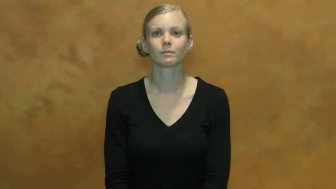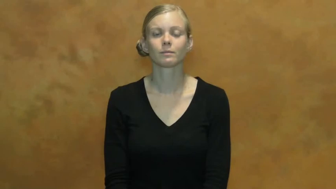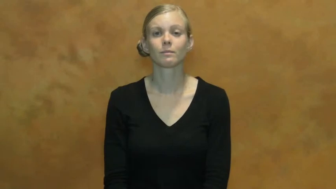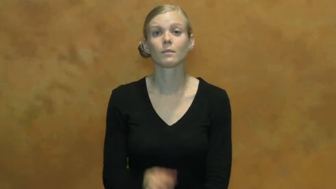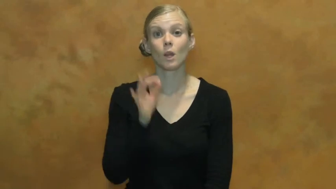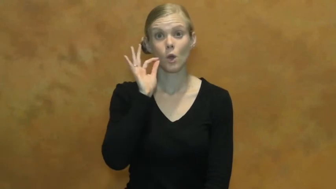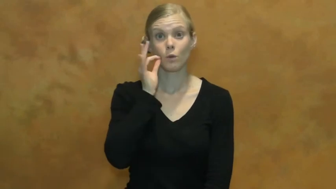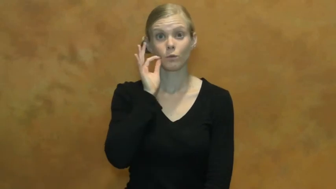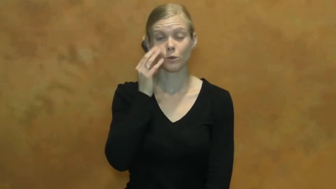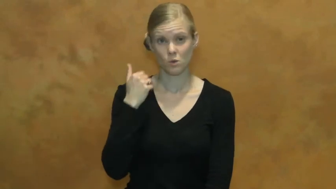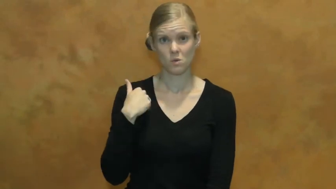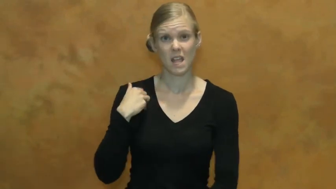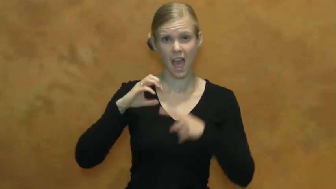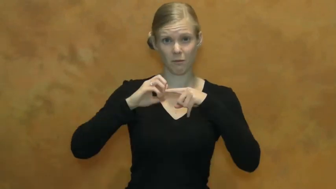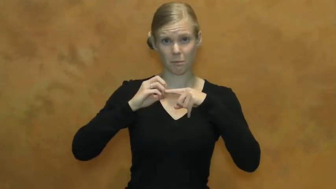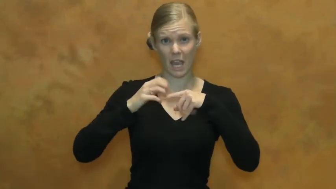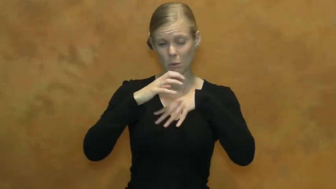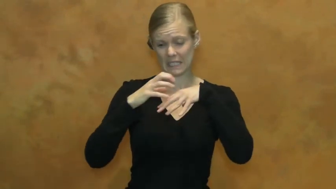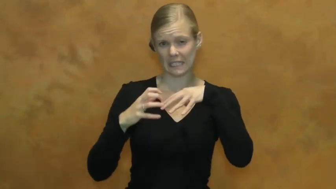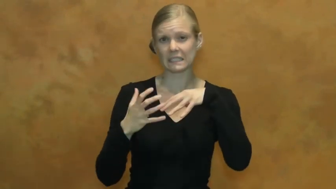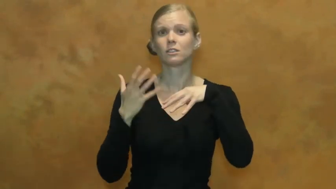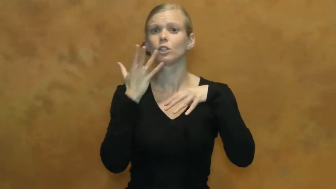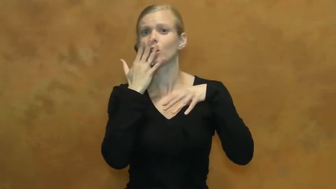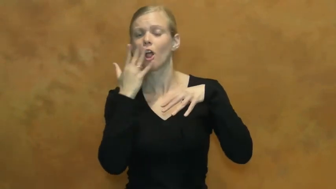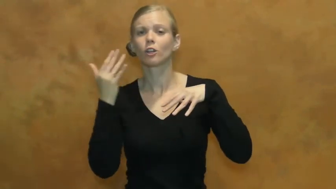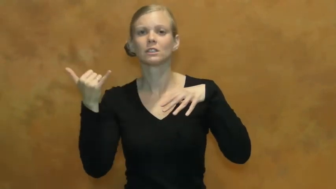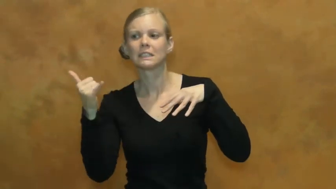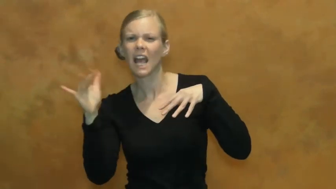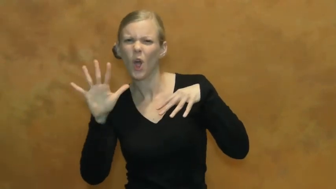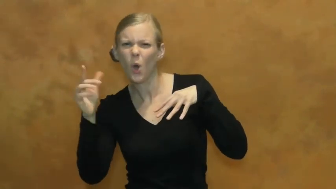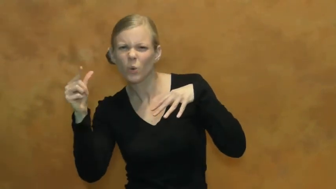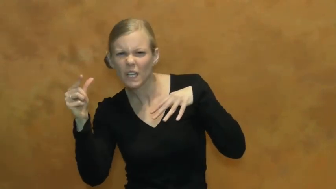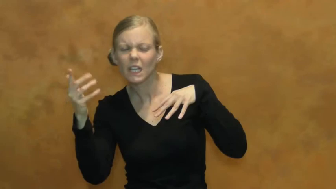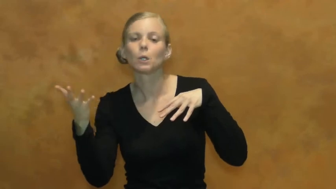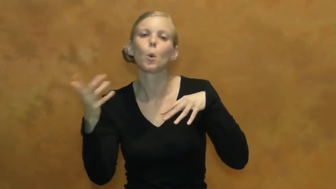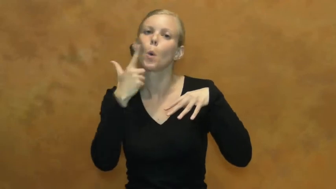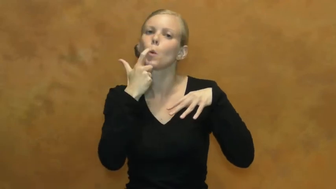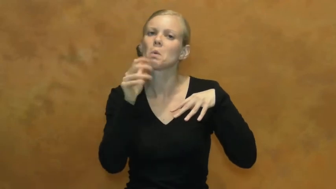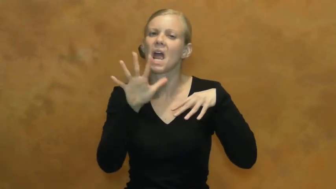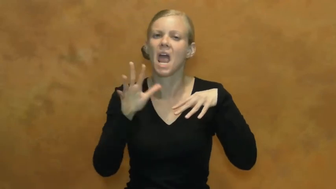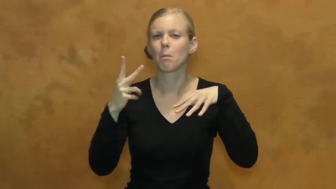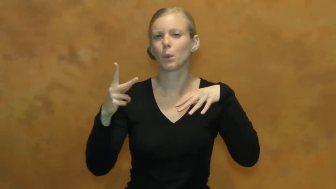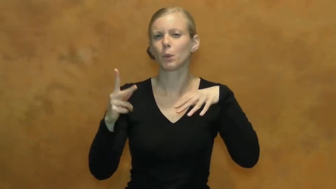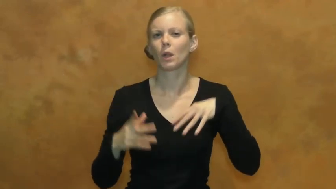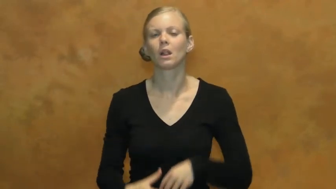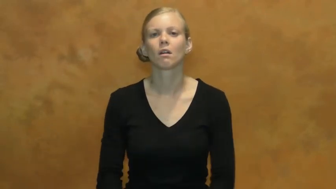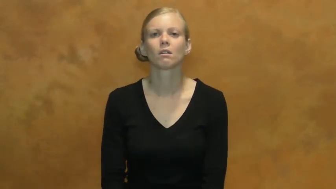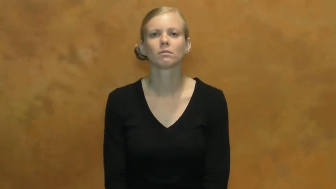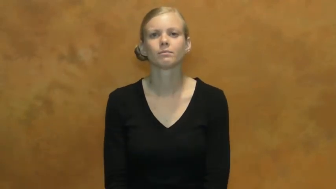gooseberry